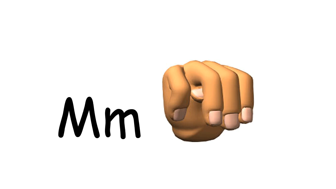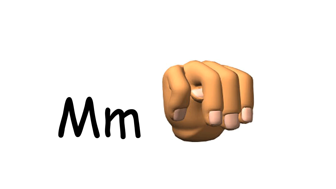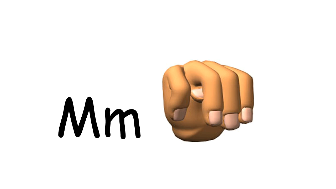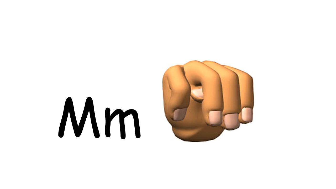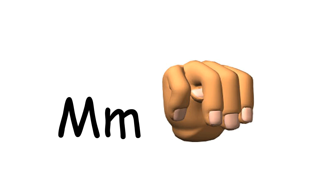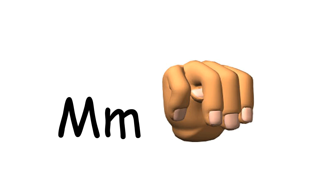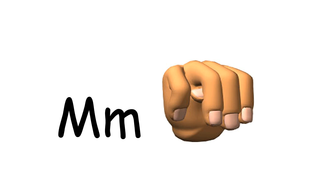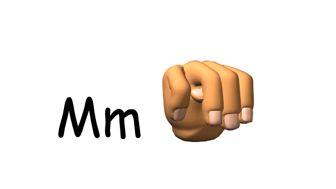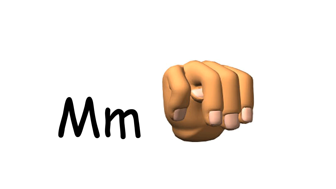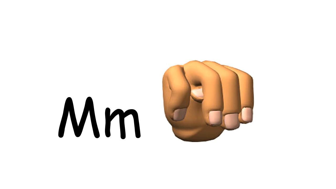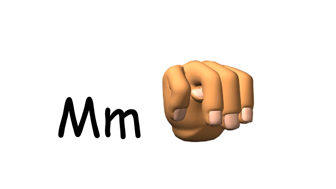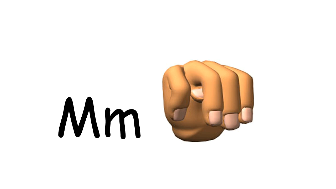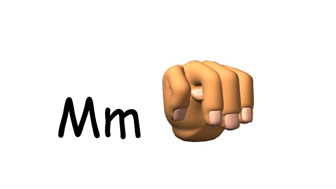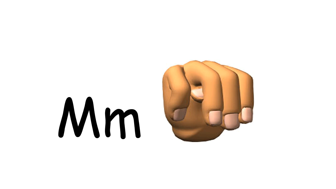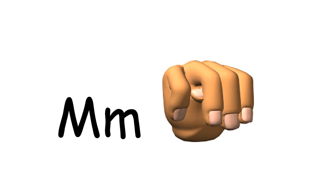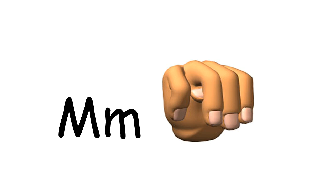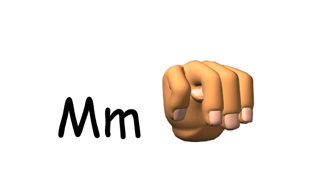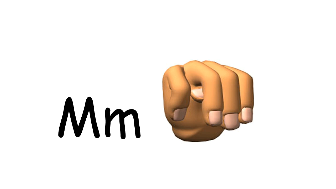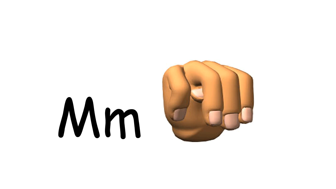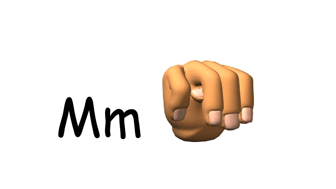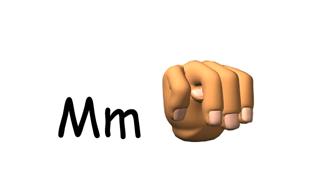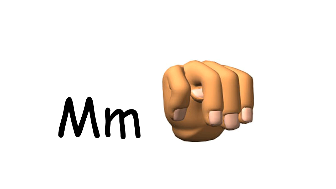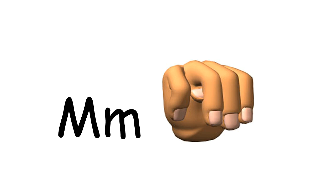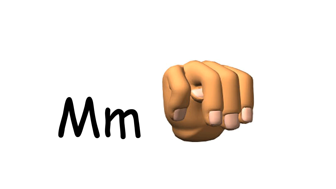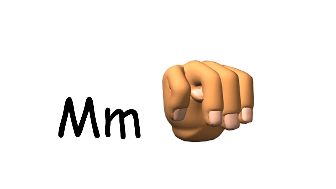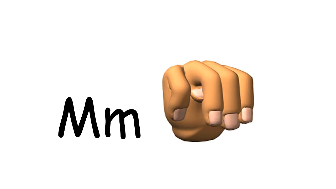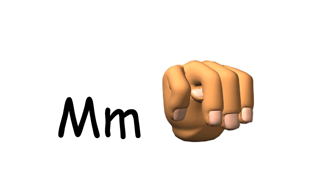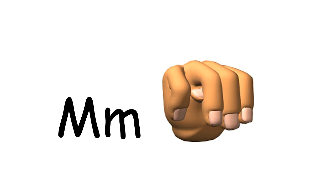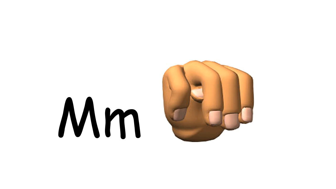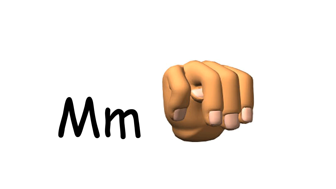m